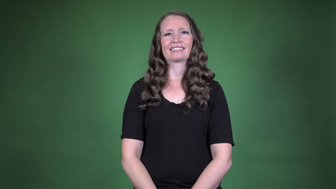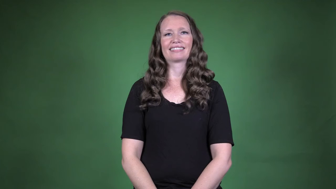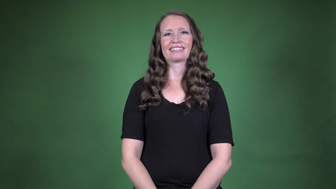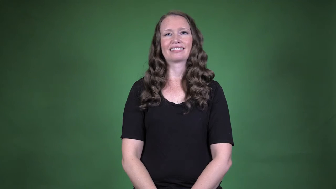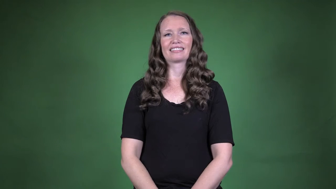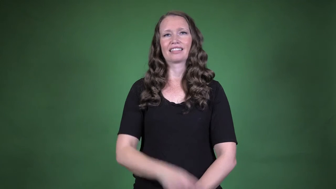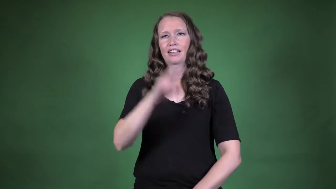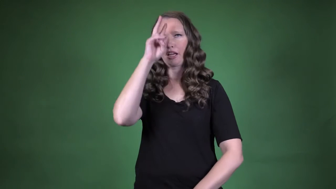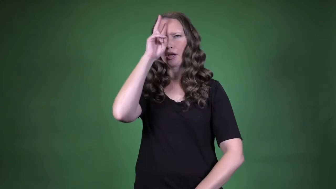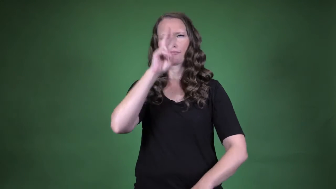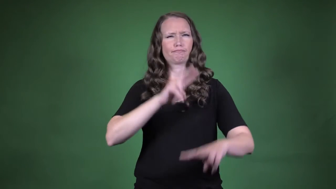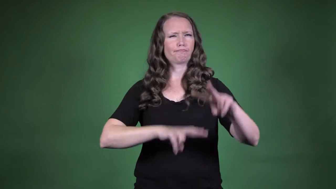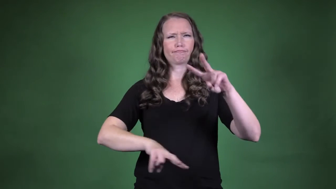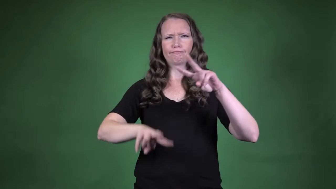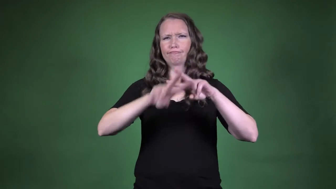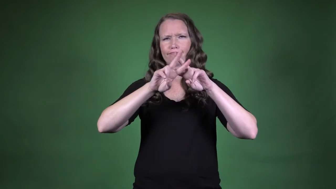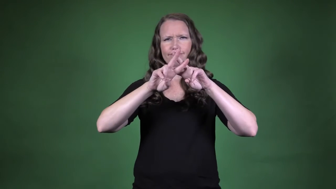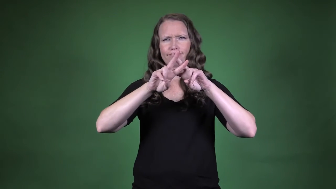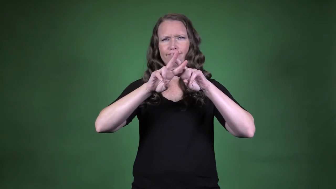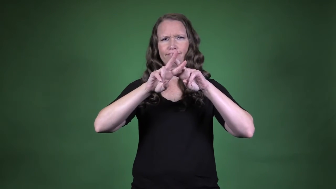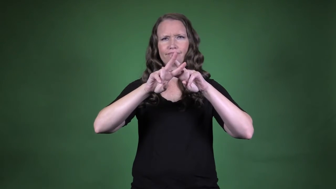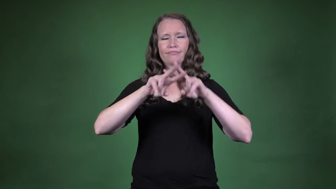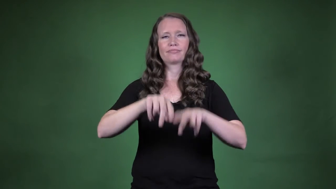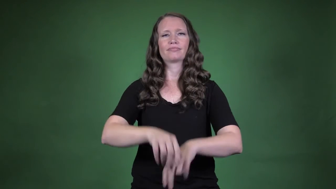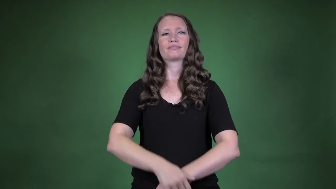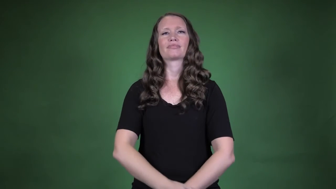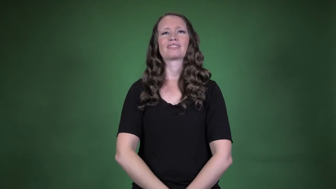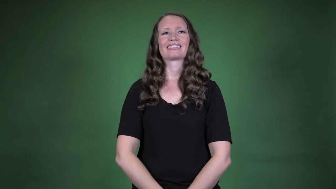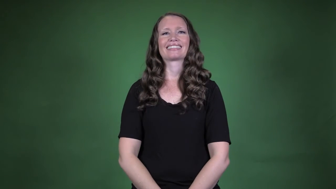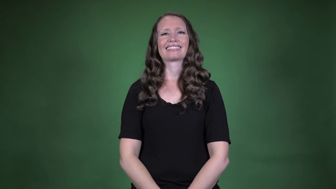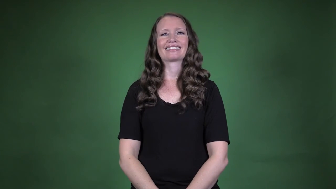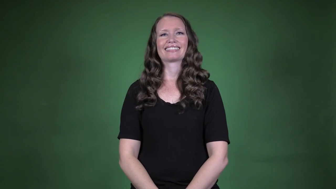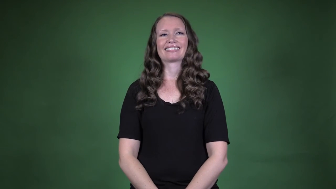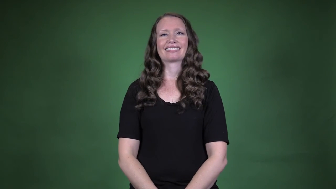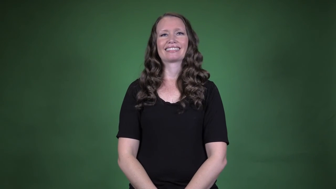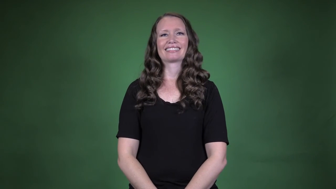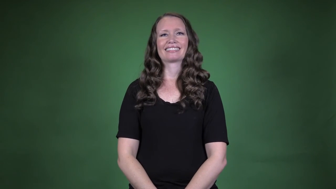don't know how